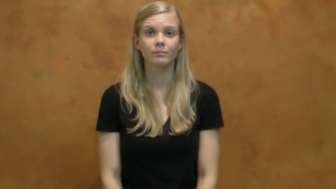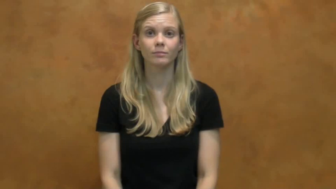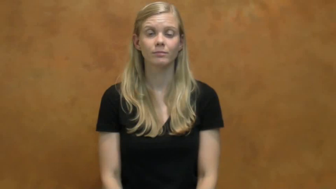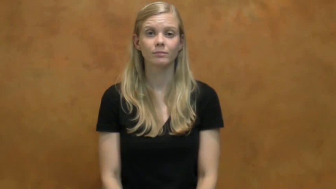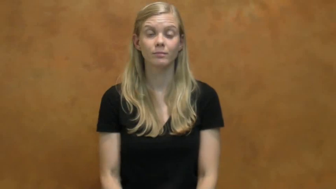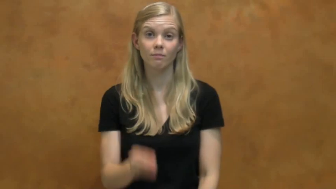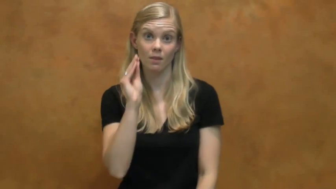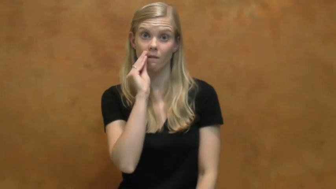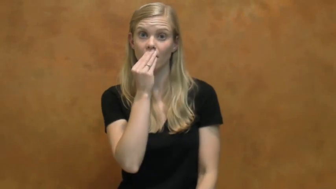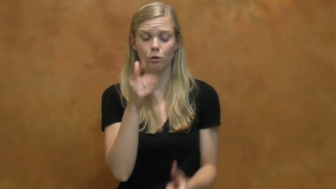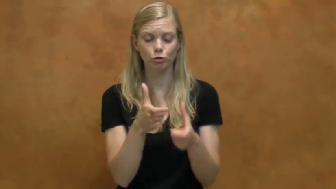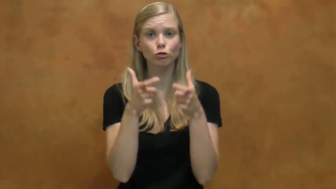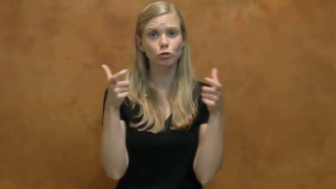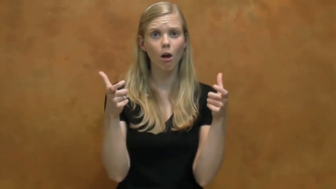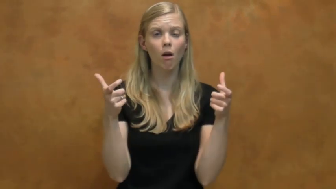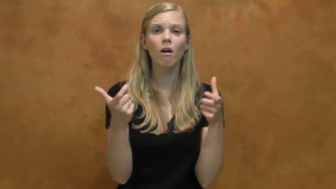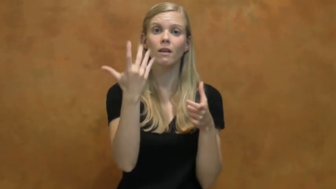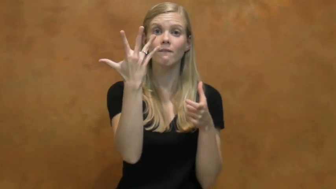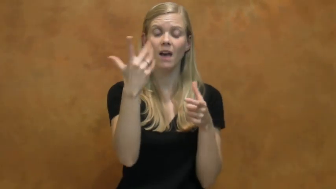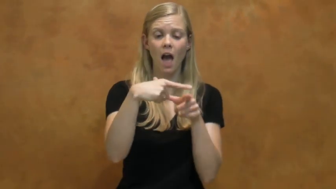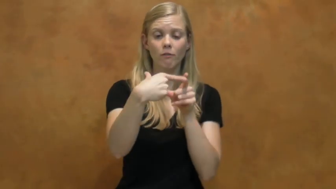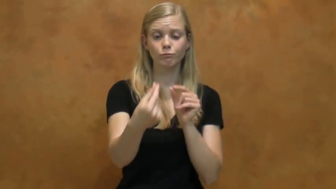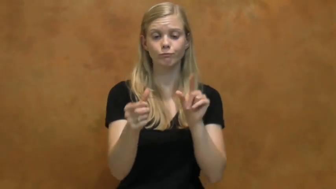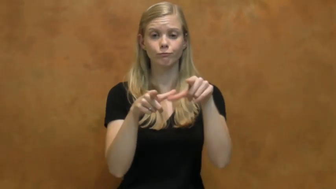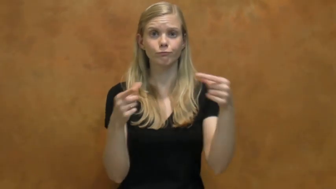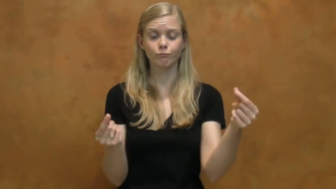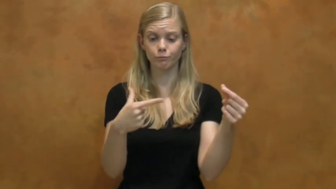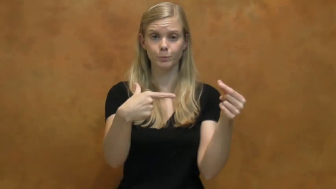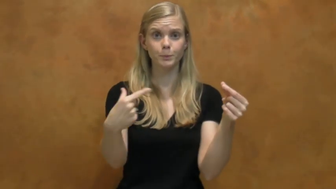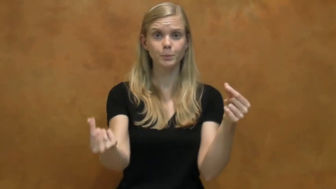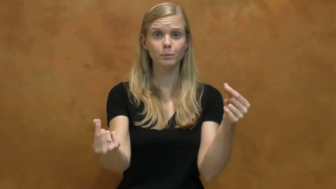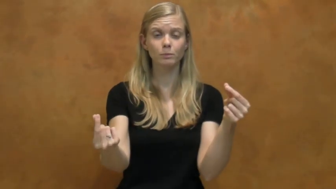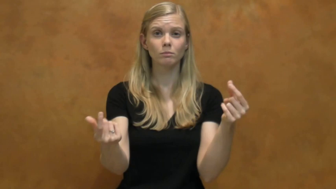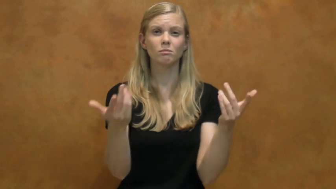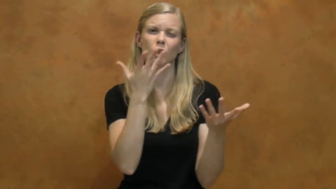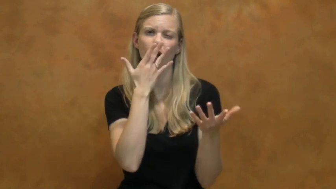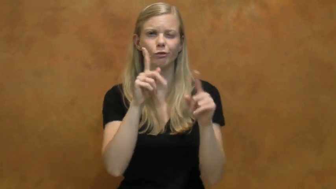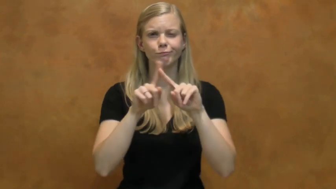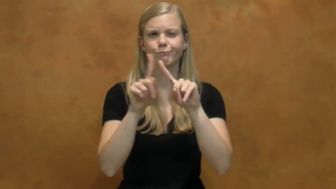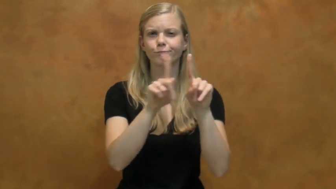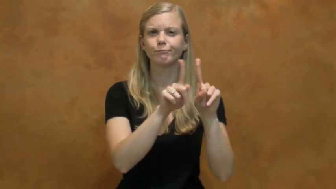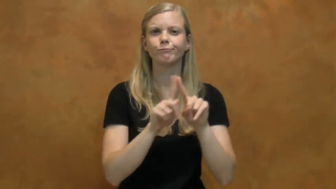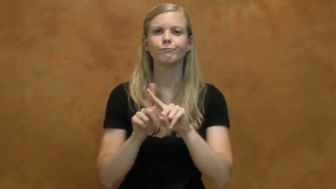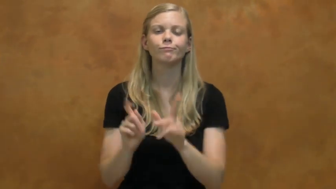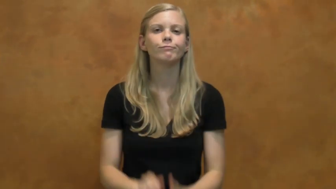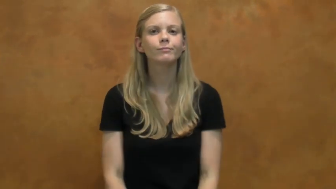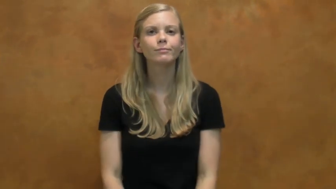lily